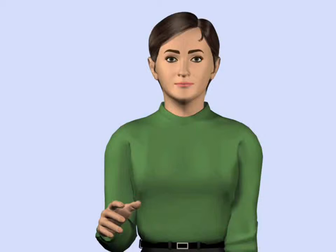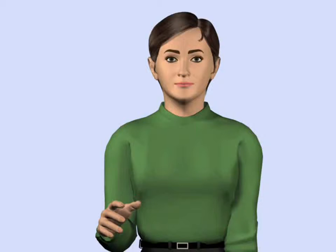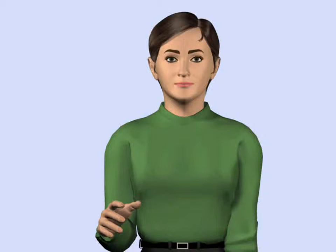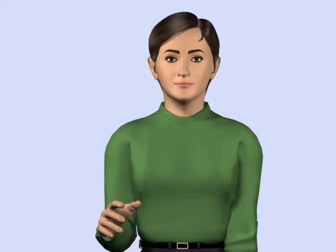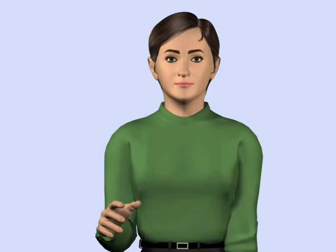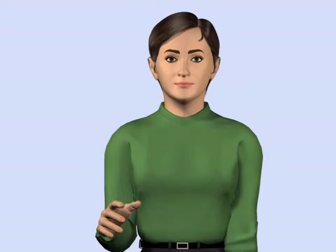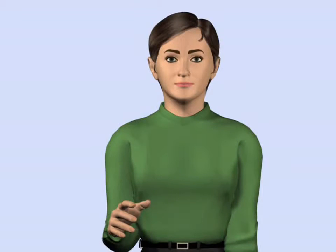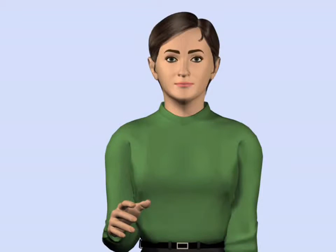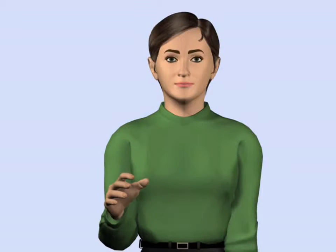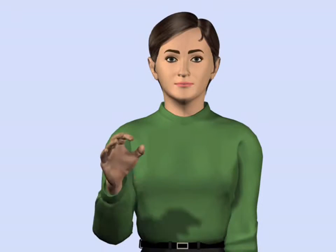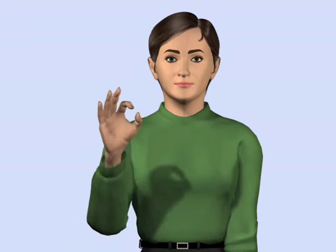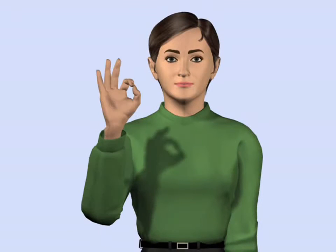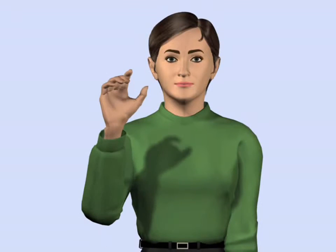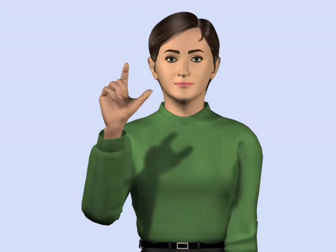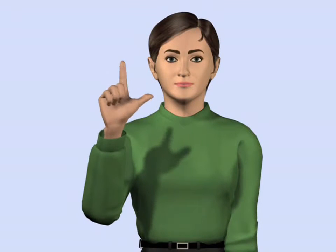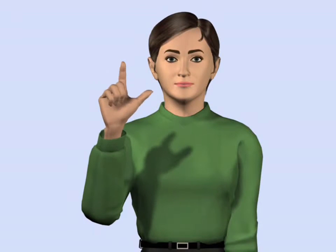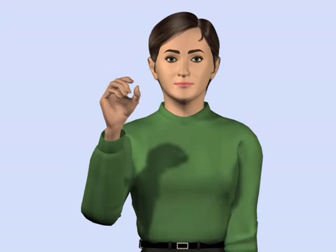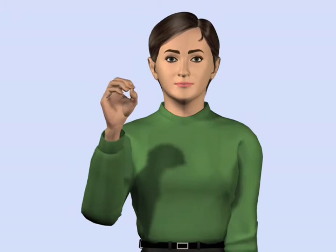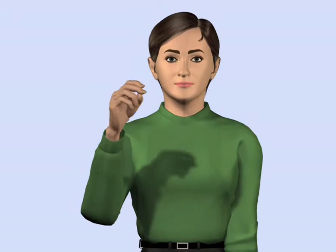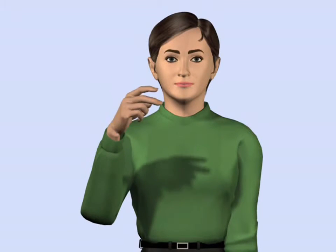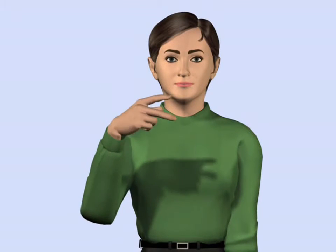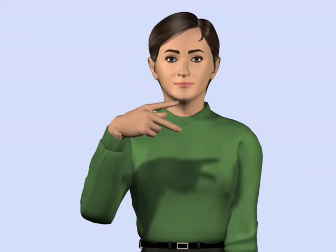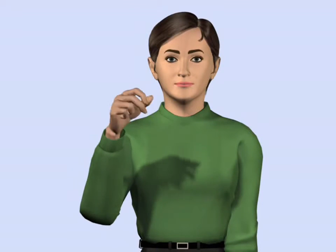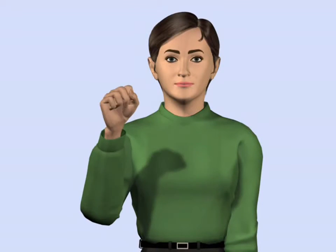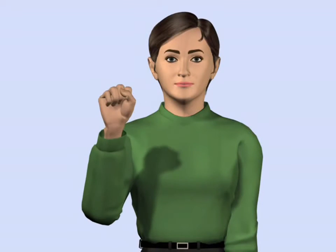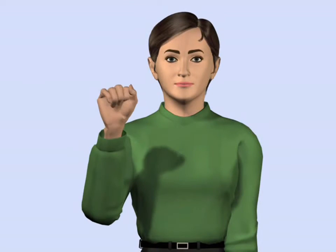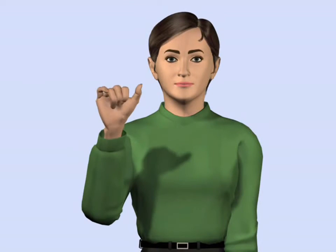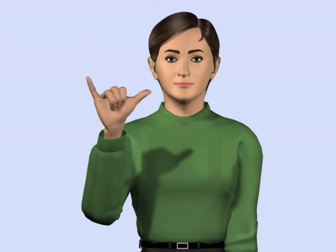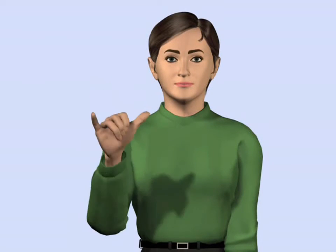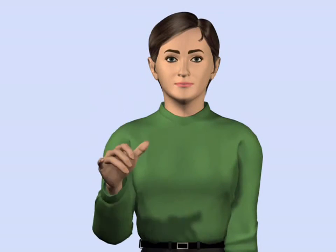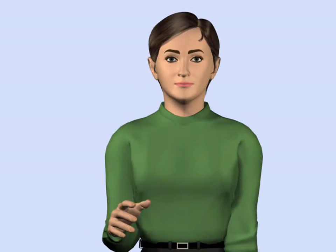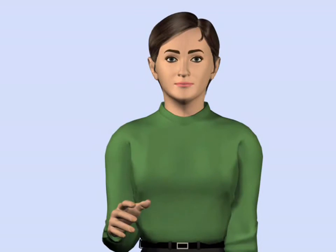Flopsy Bunnies